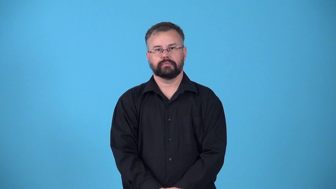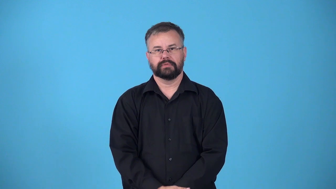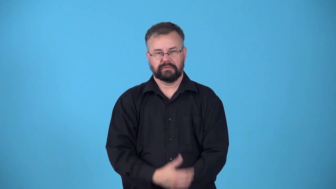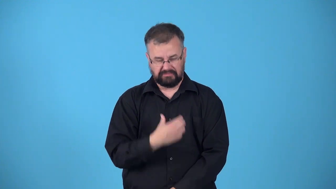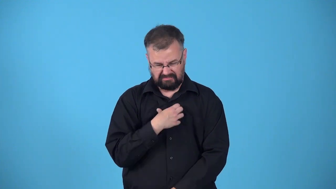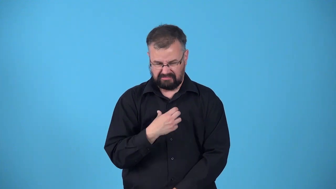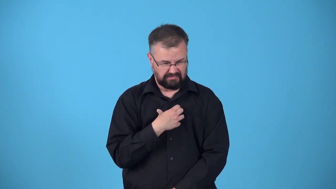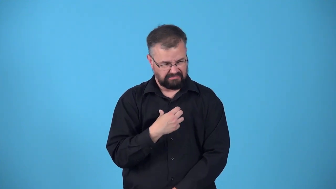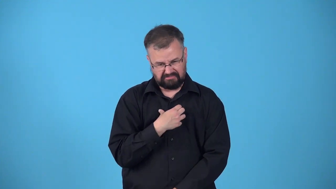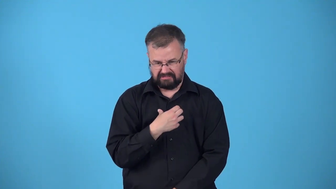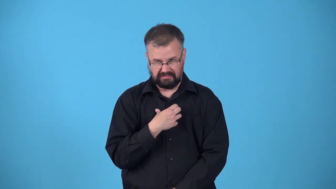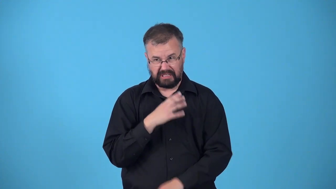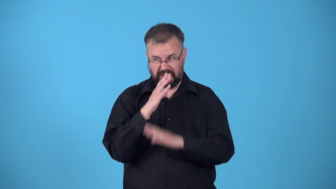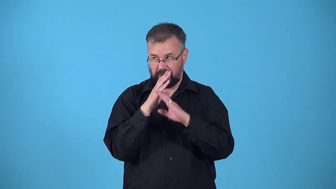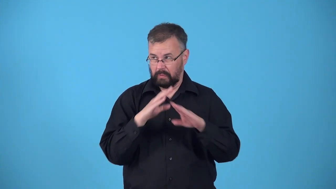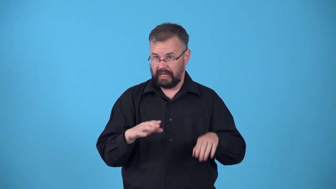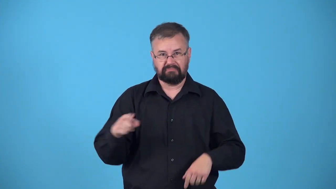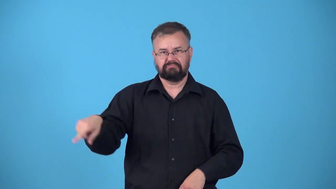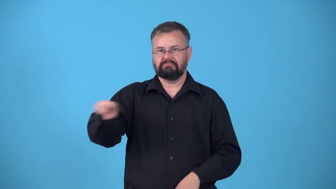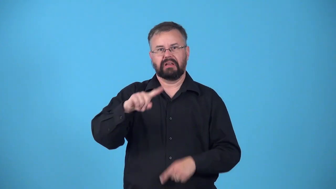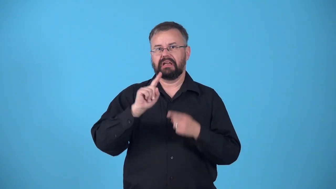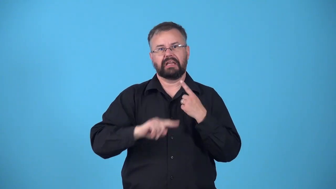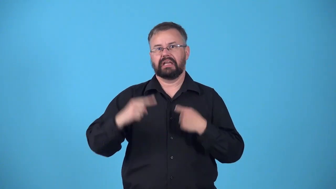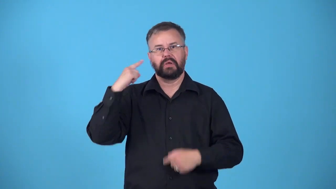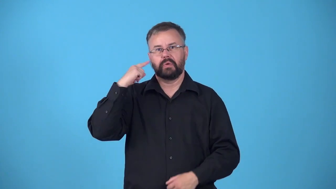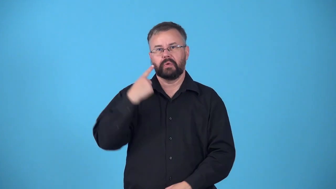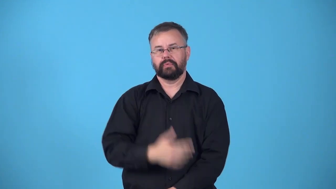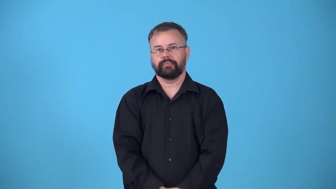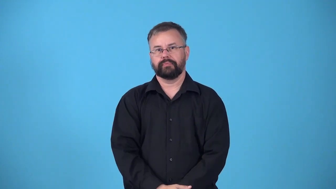gnarl